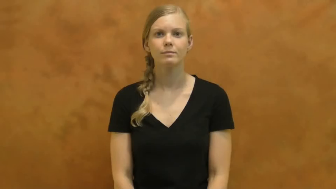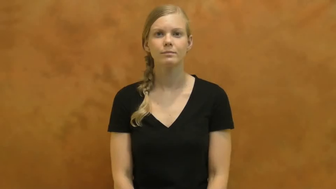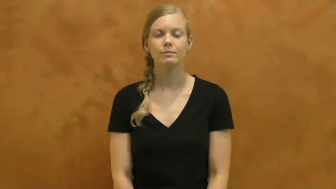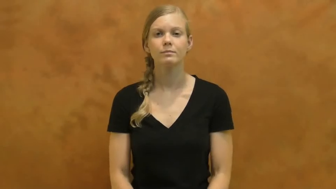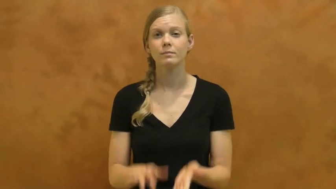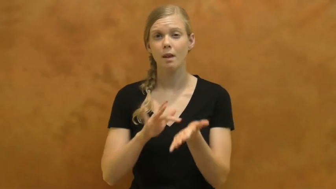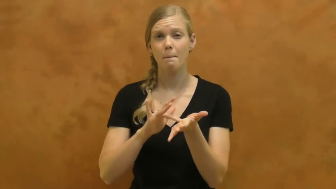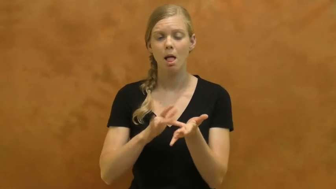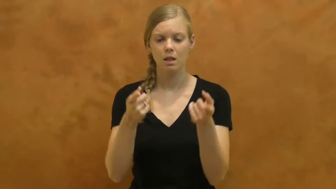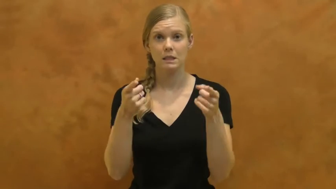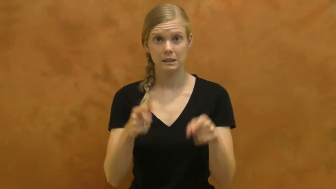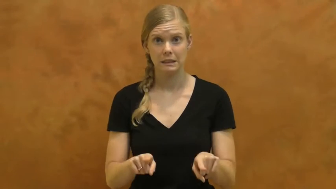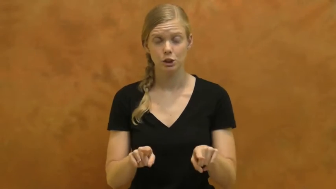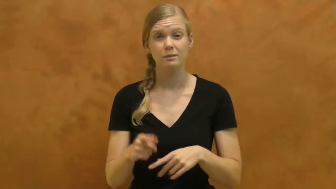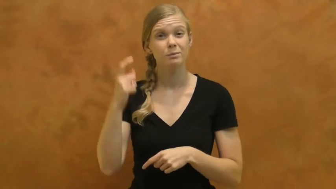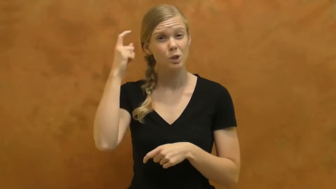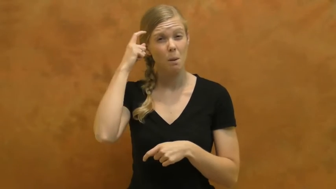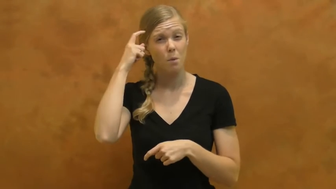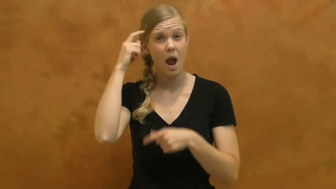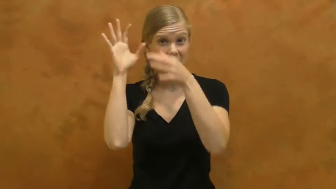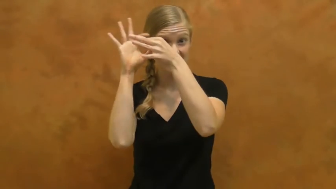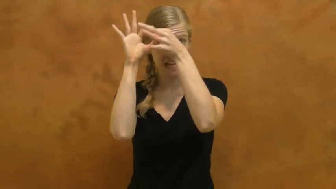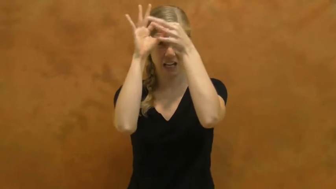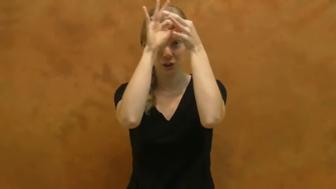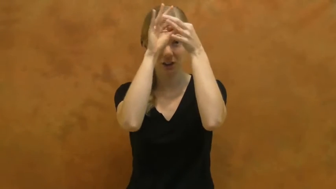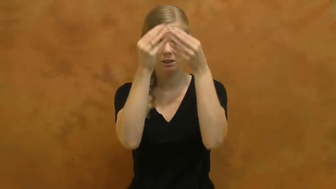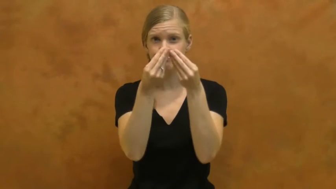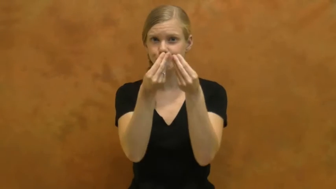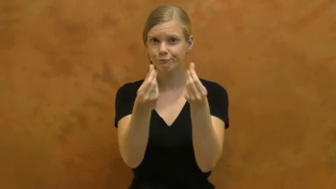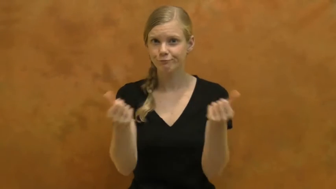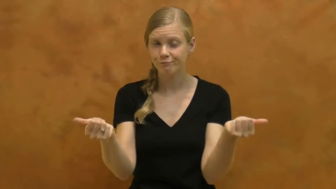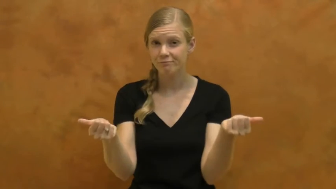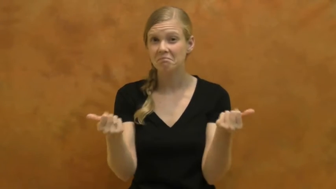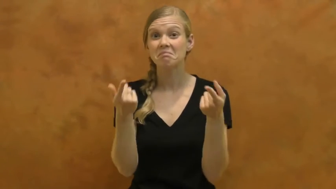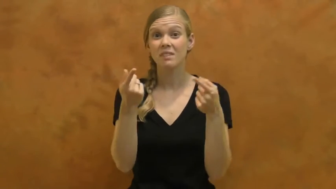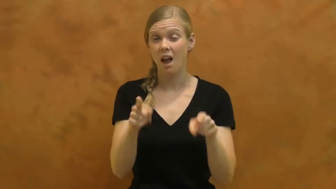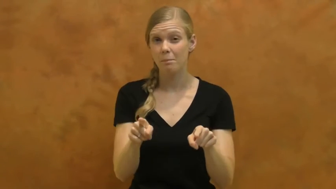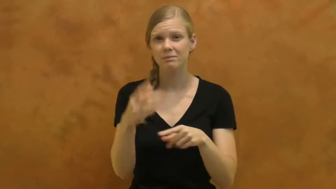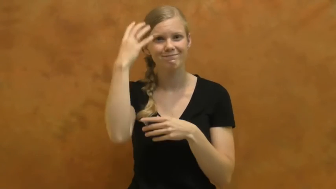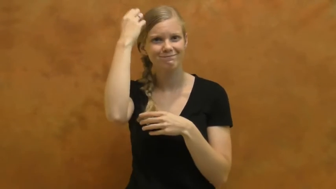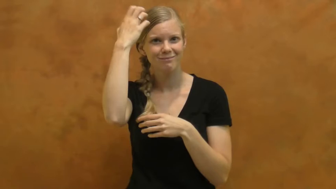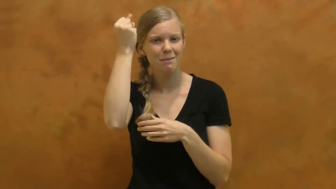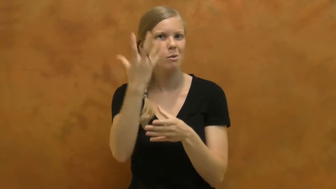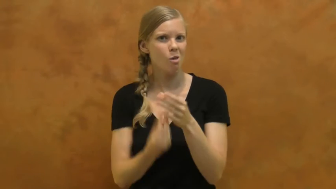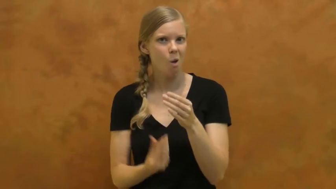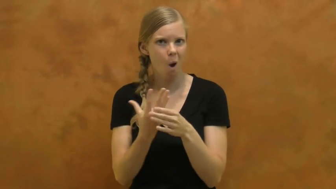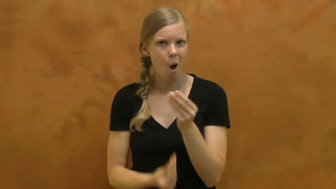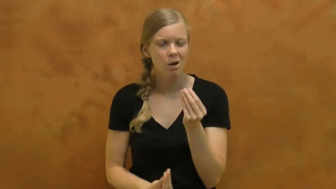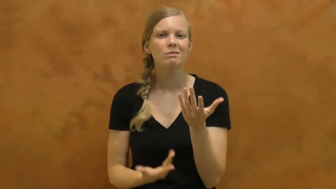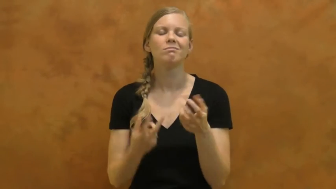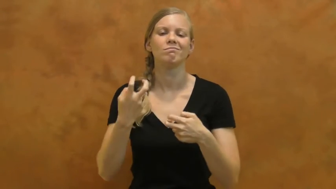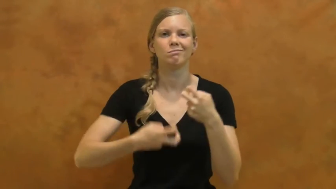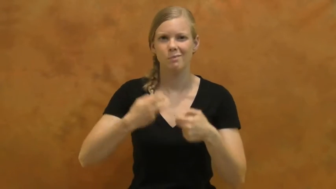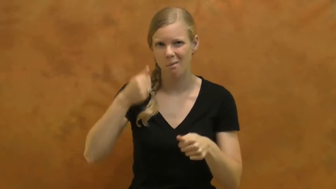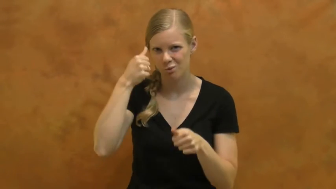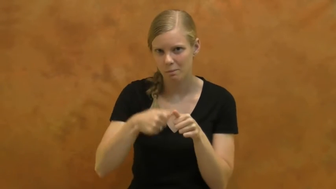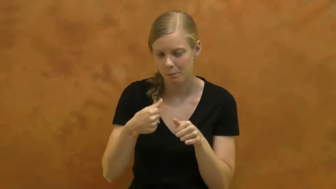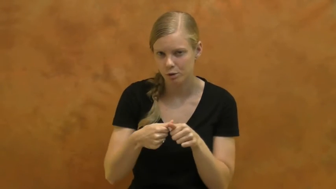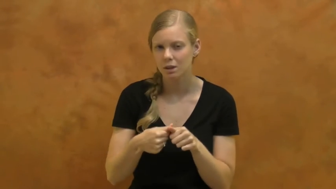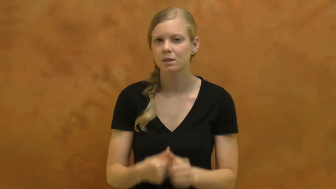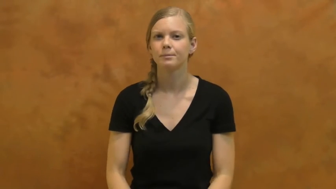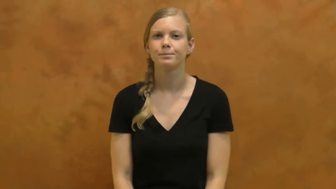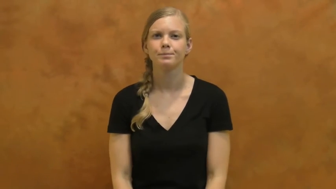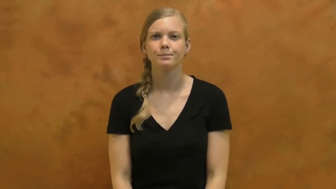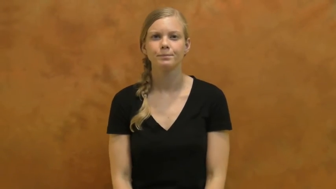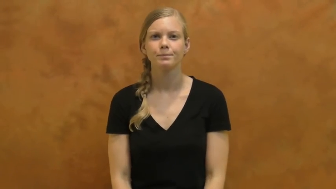alzheimer's disease